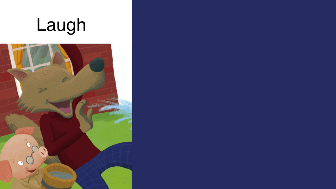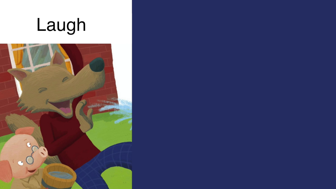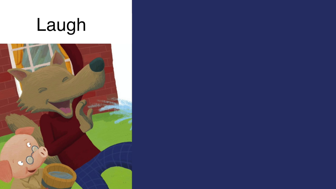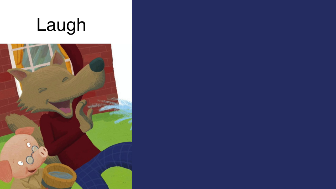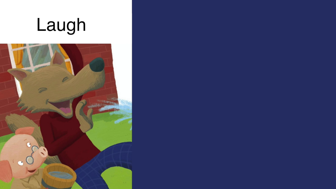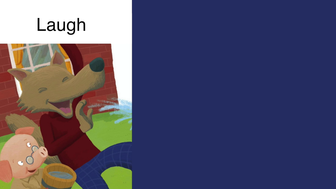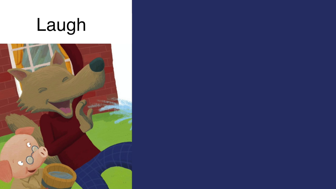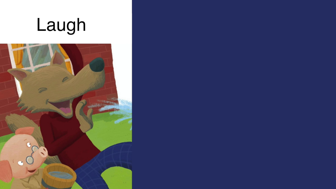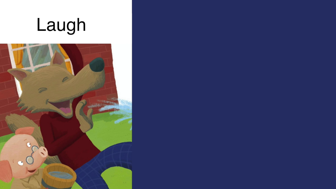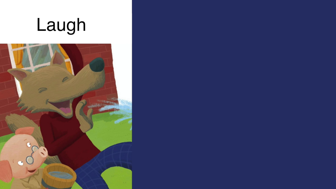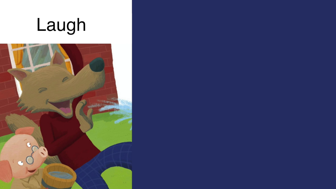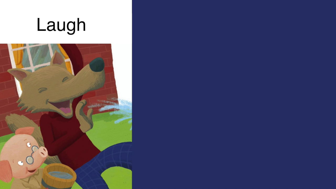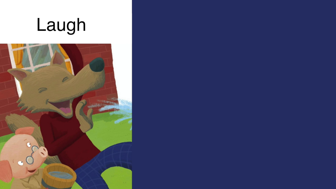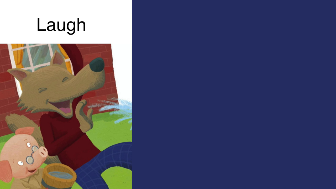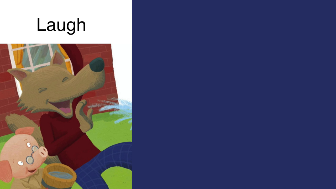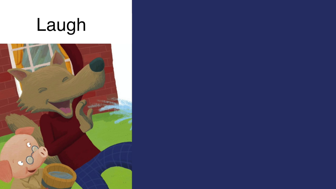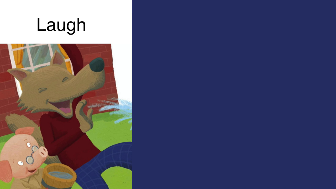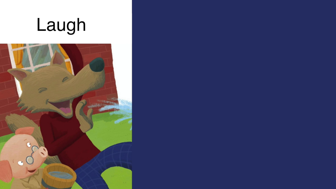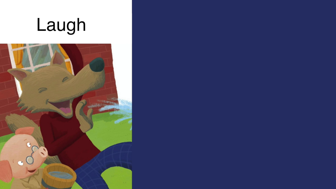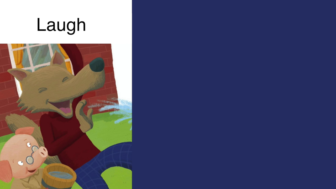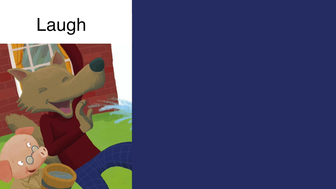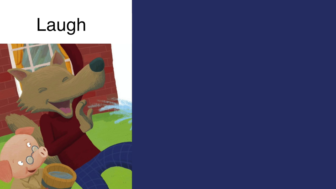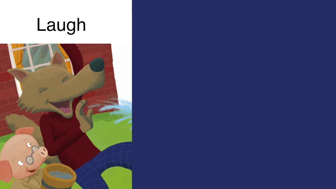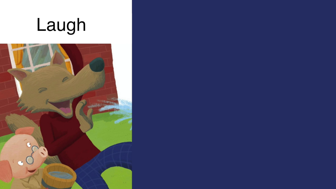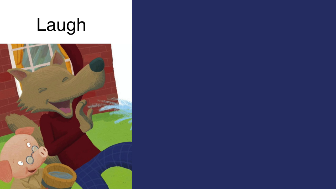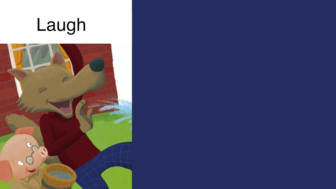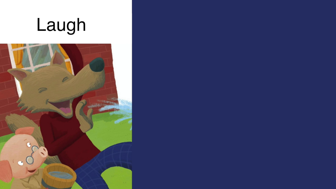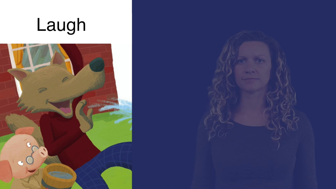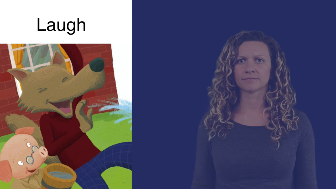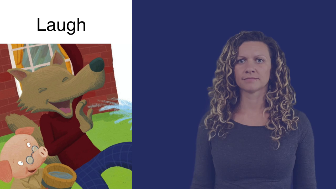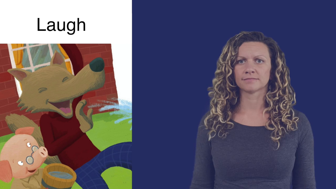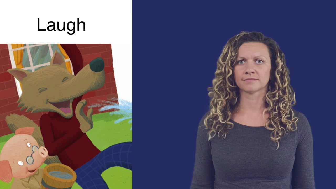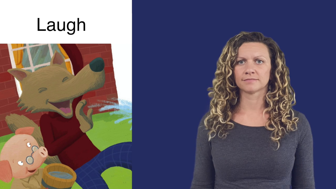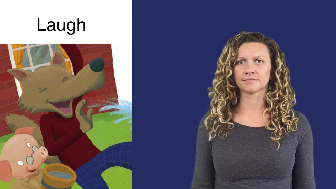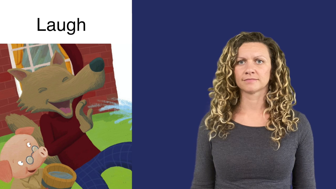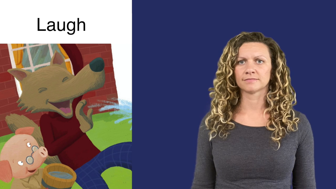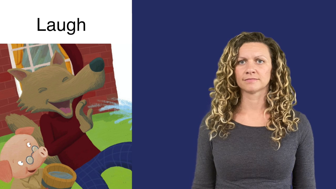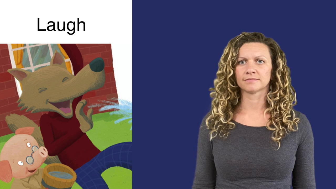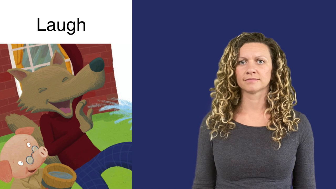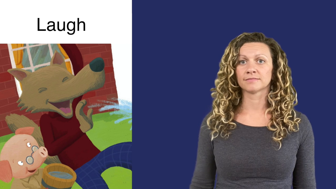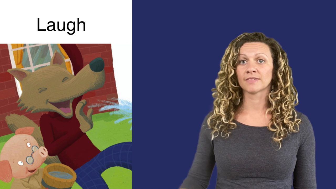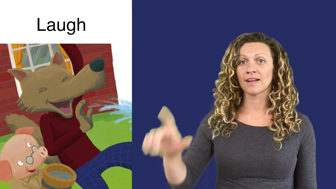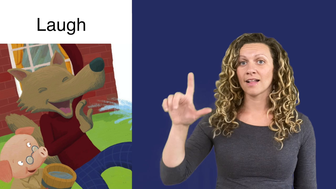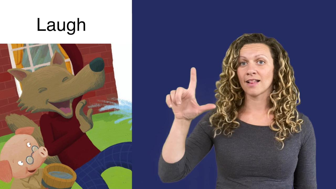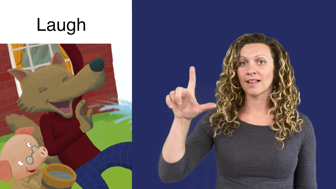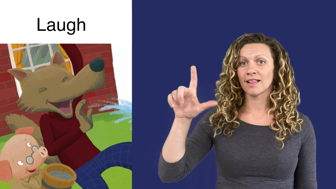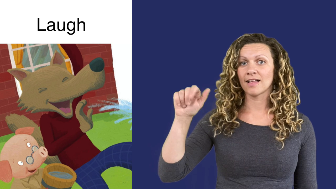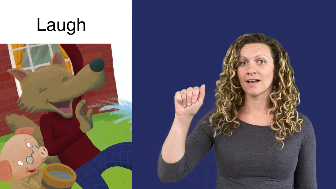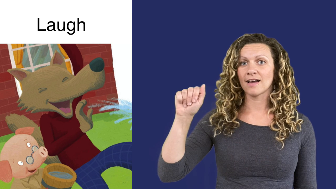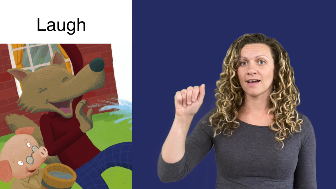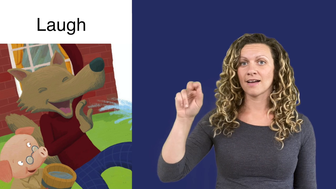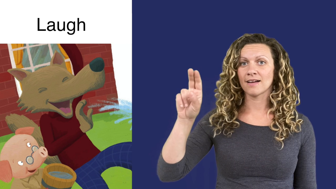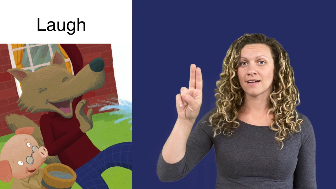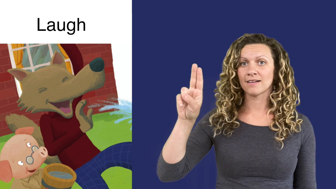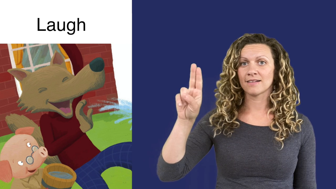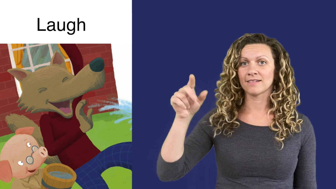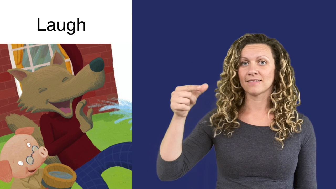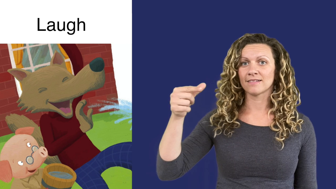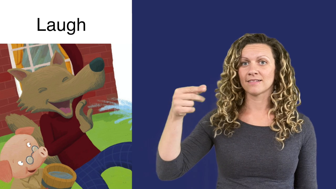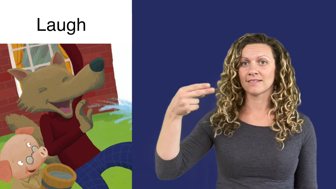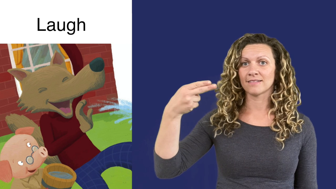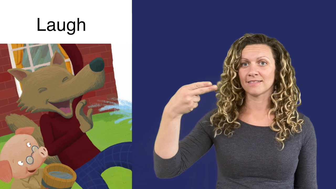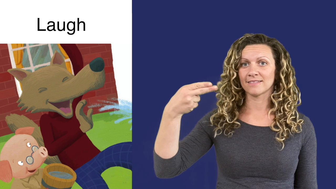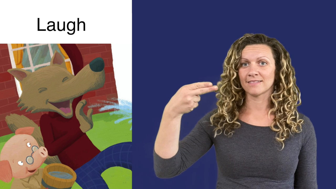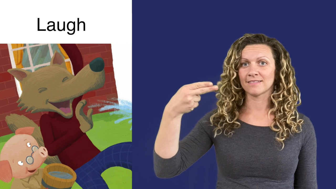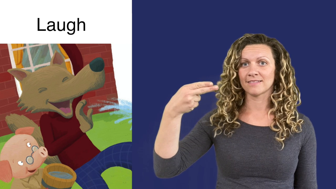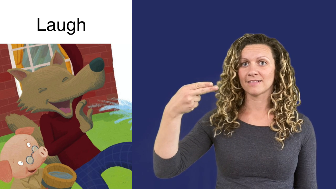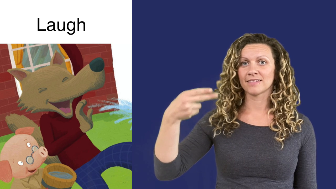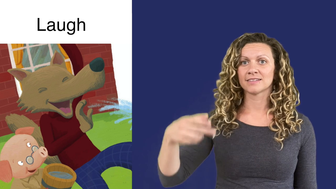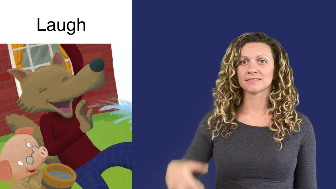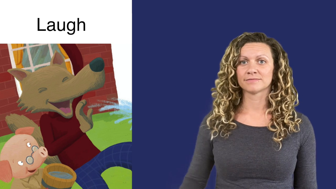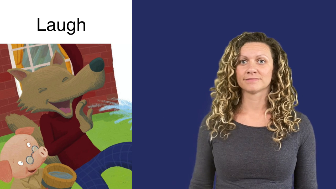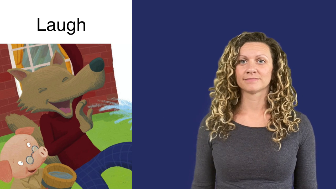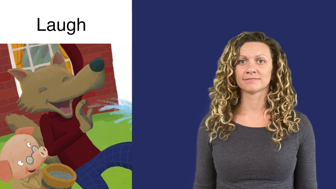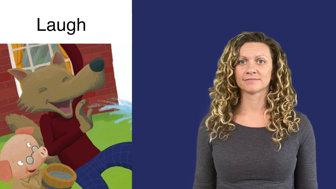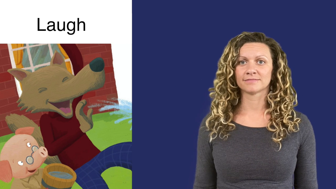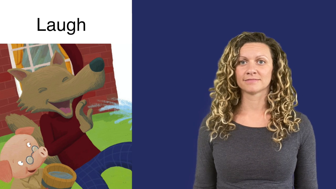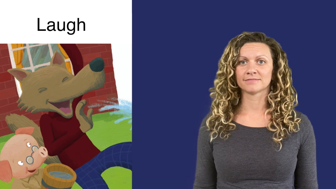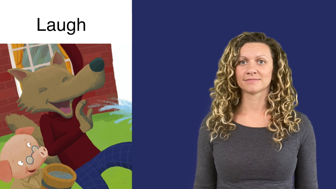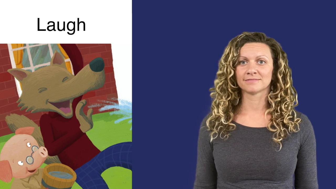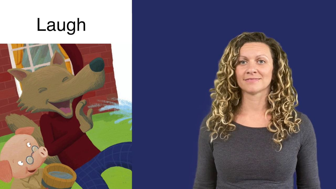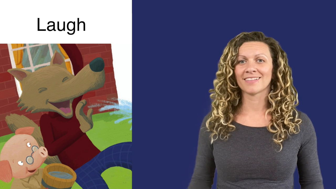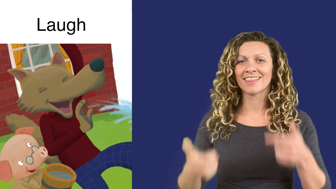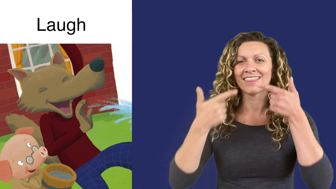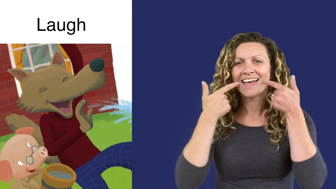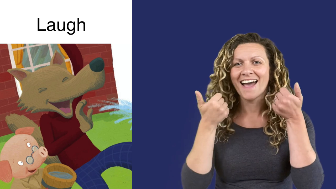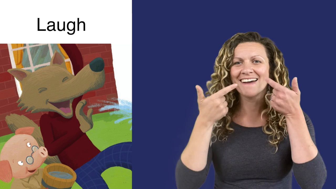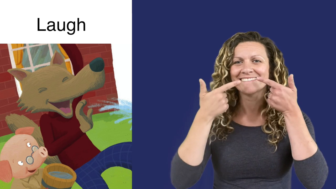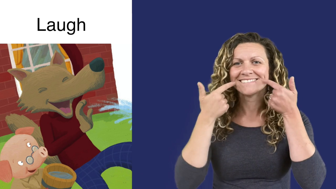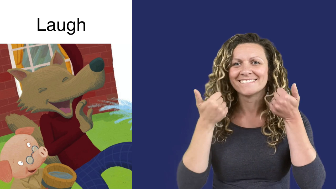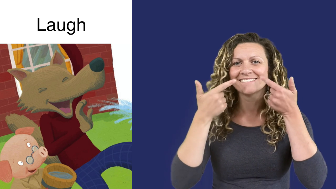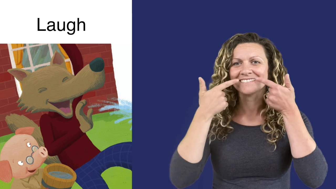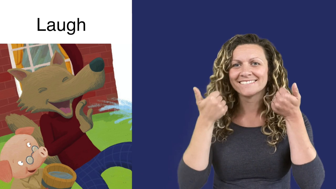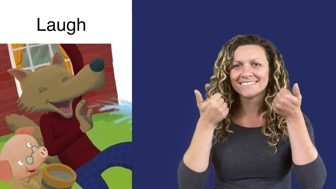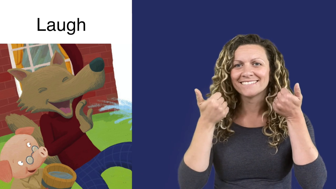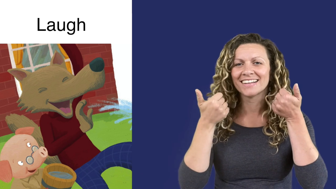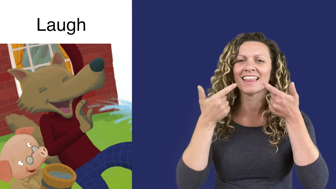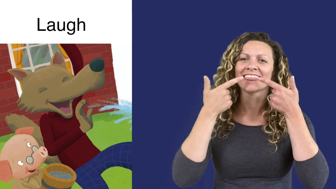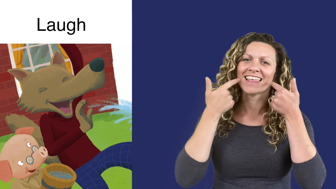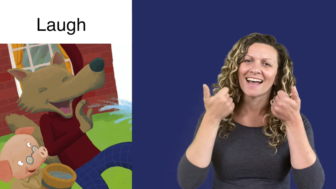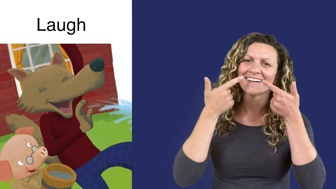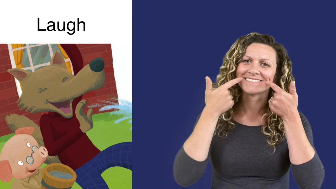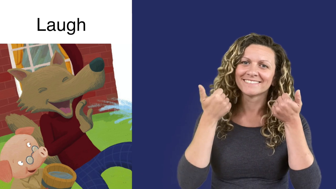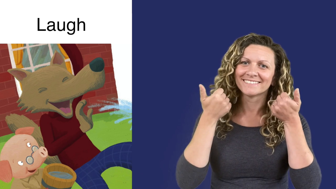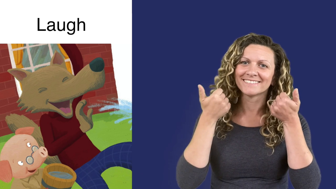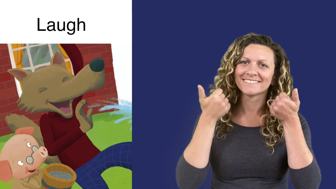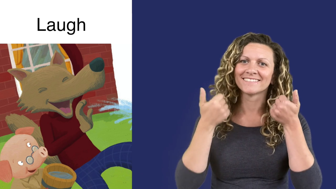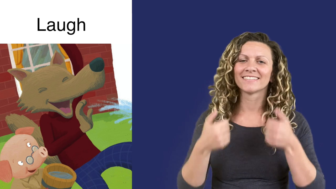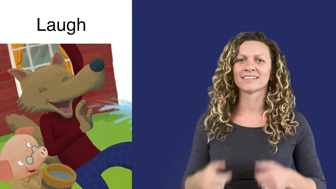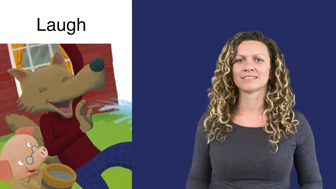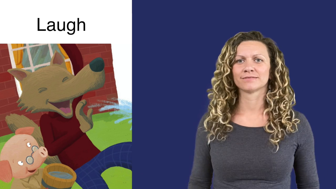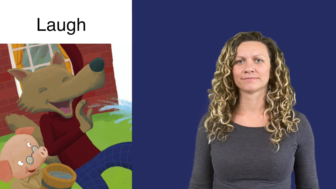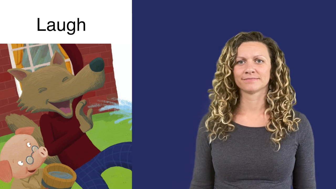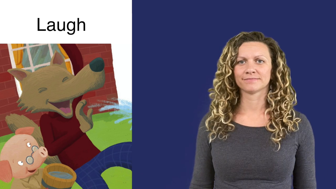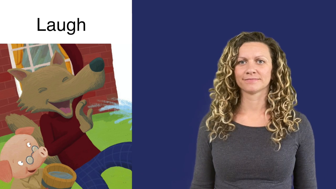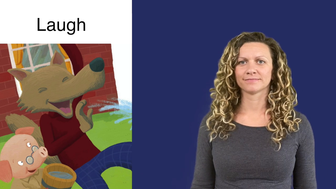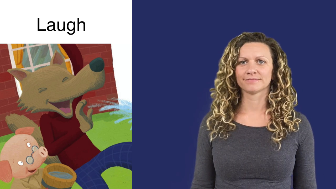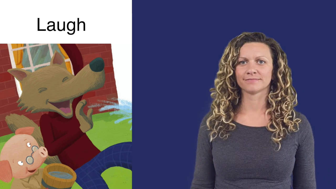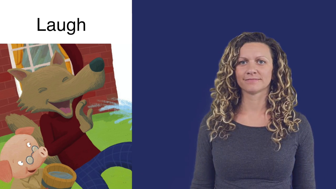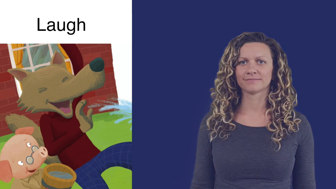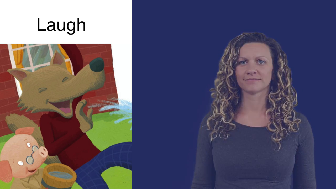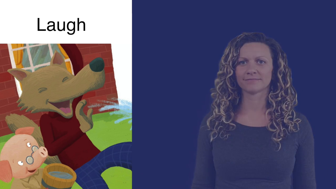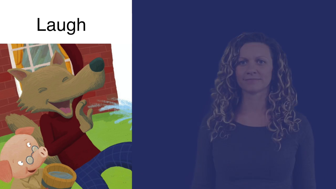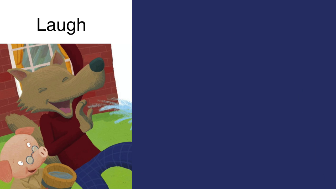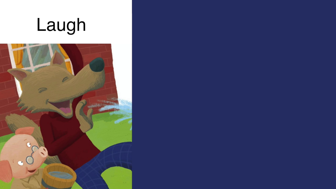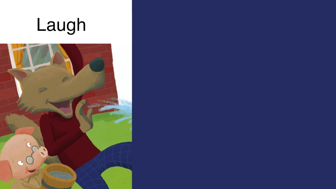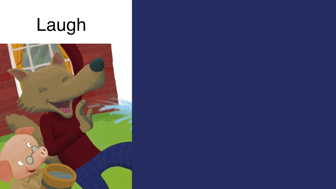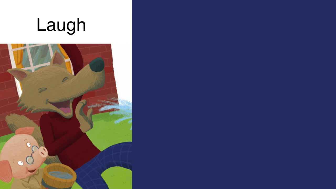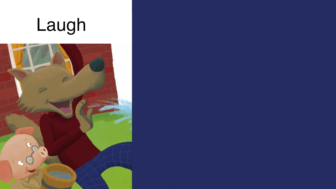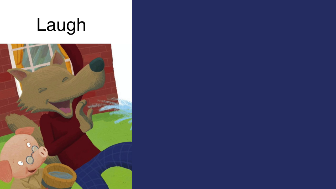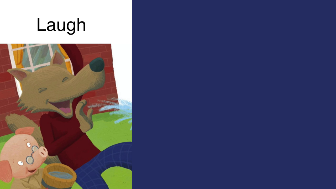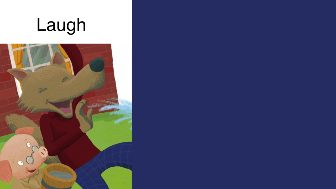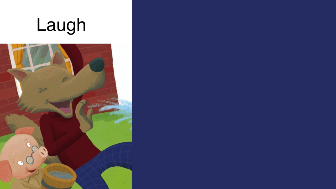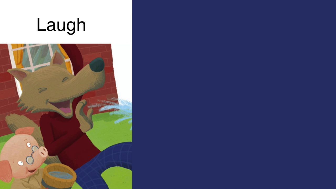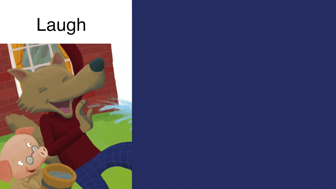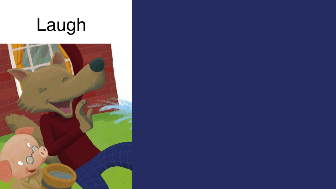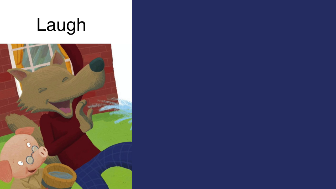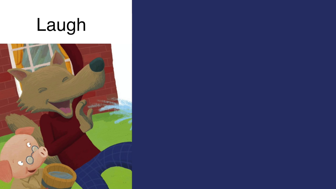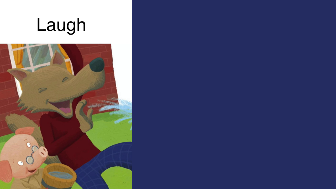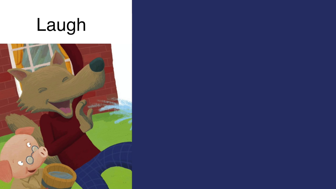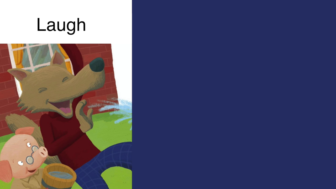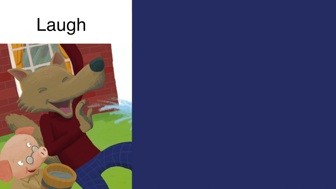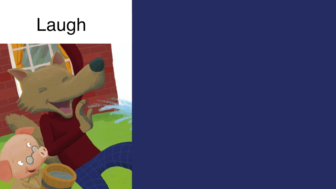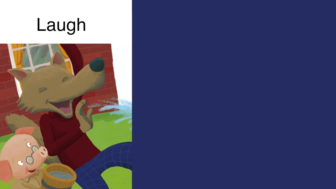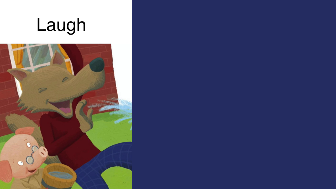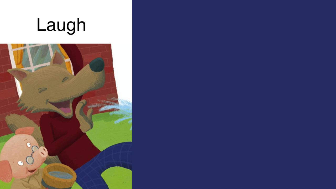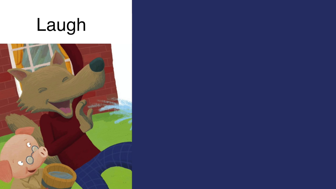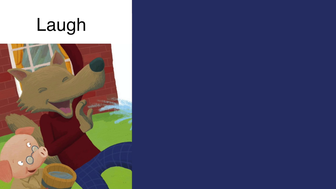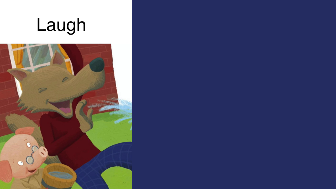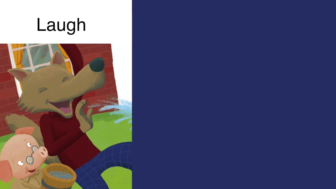Laugh